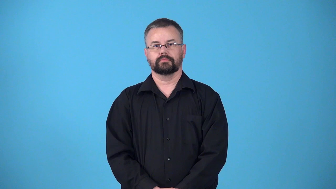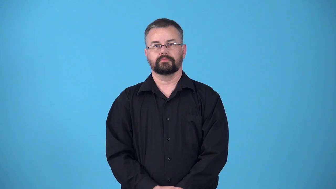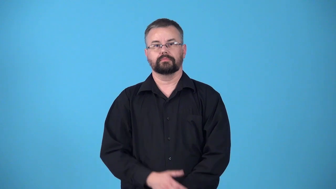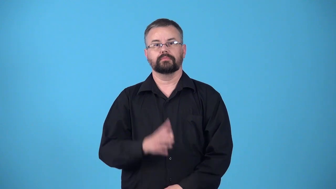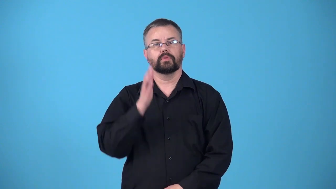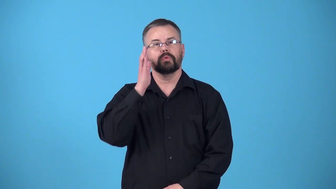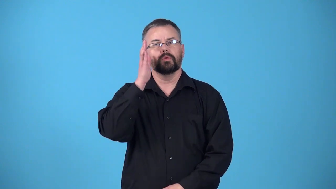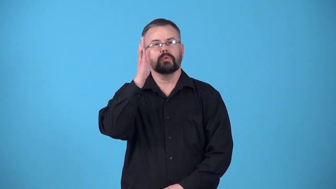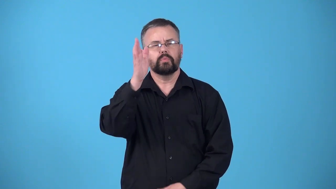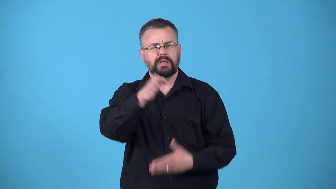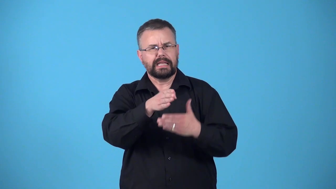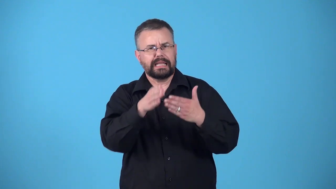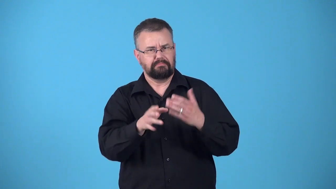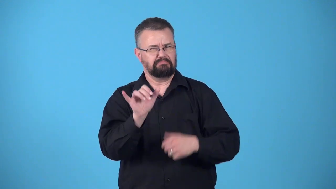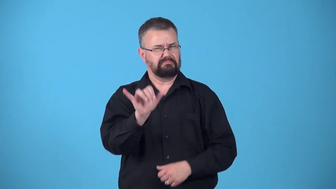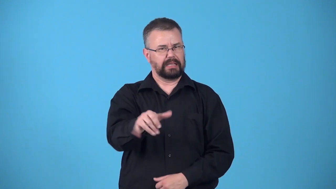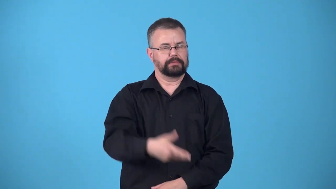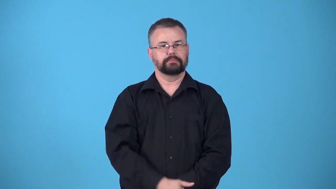foregone conclusion